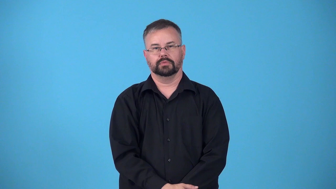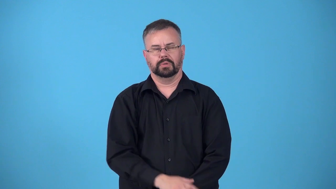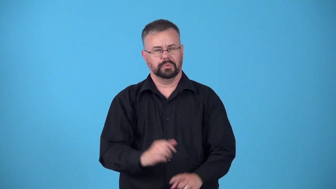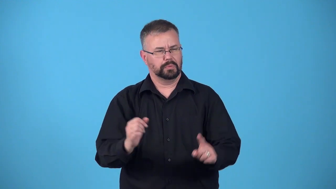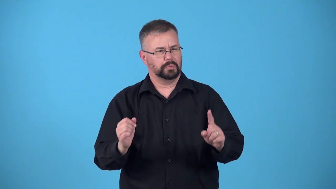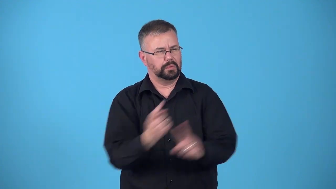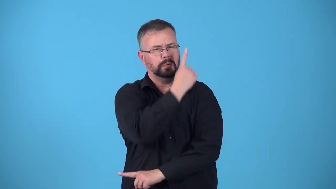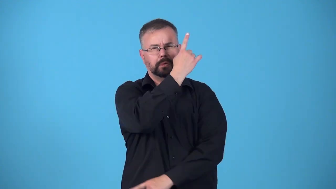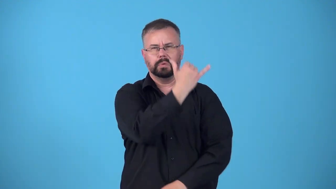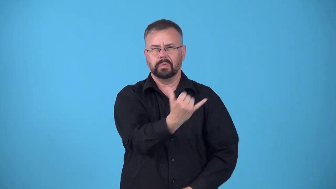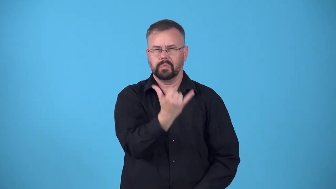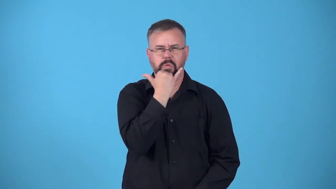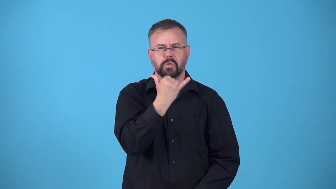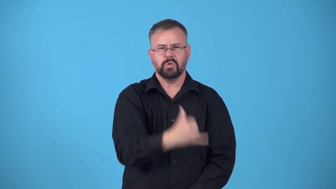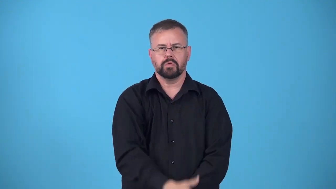way off